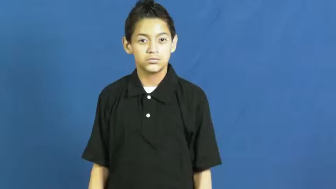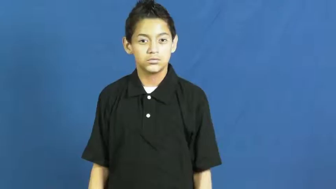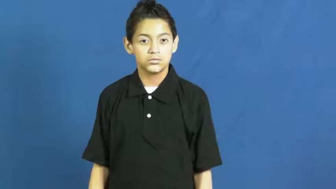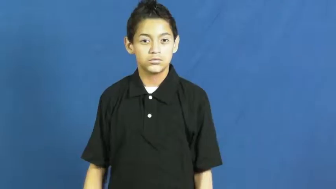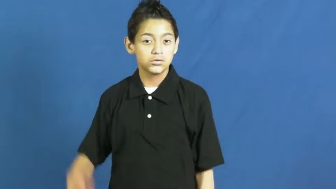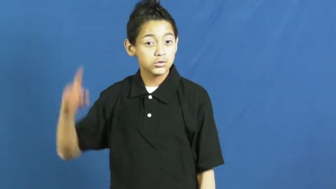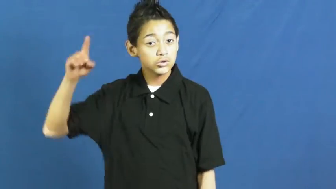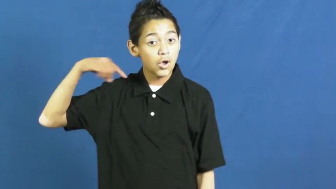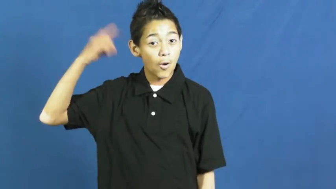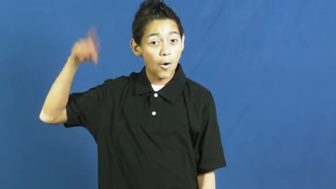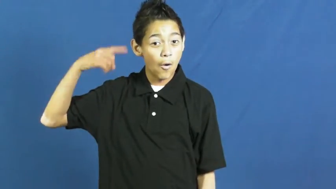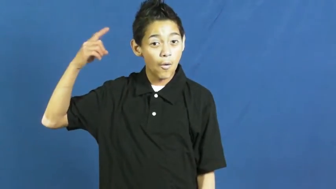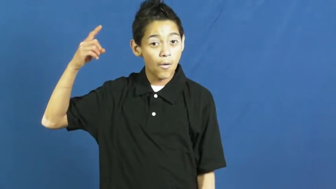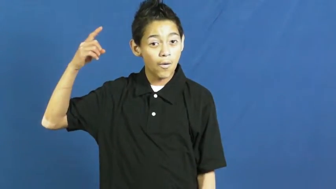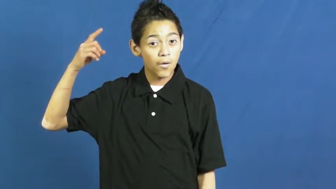crazy,daffy,nutty,whacky,batty,screwy,wacky,deranged,bonkers,loco,cuckoo